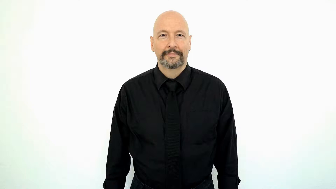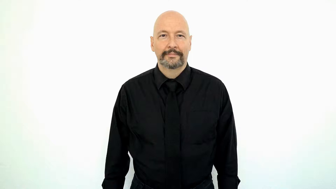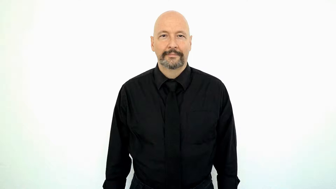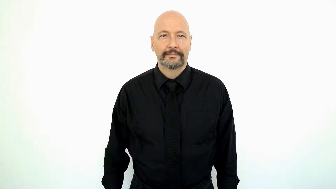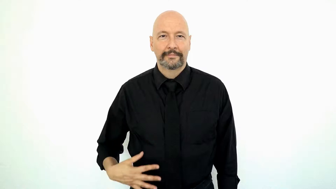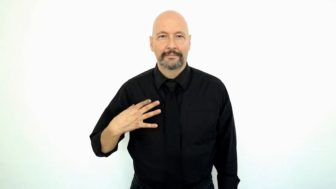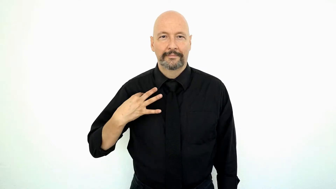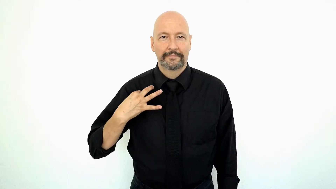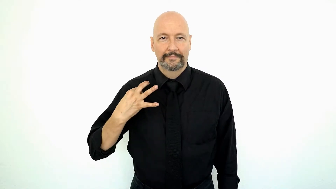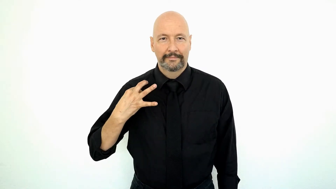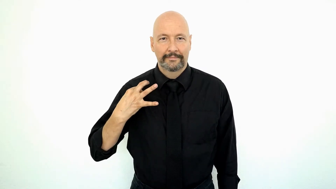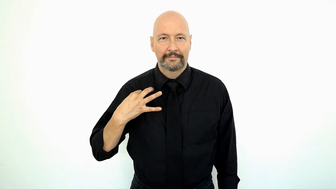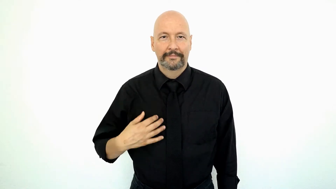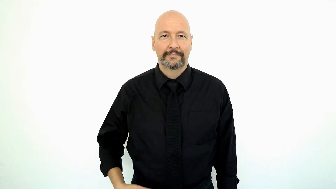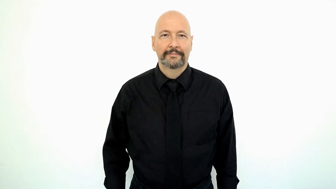SHIRT